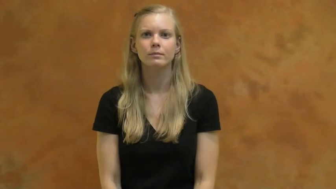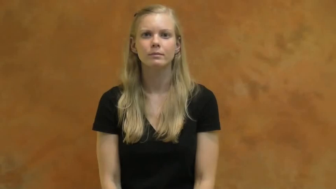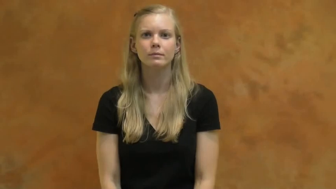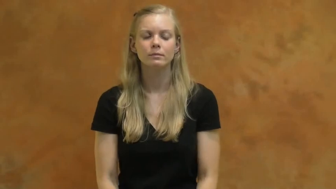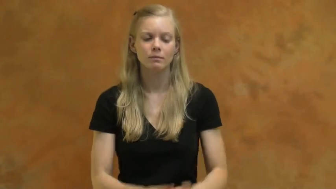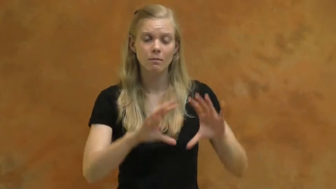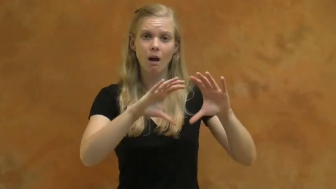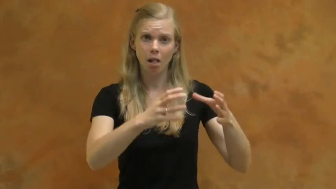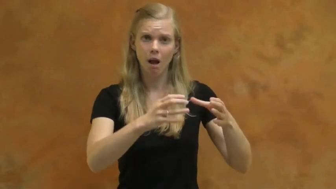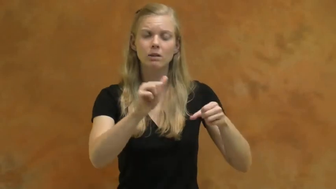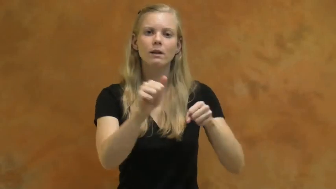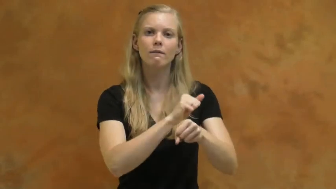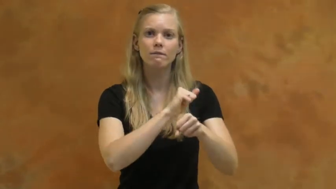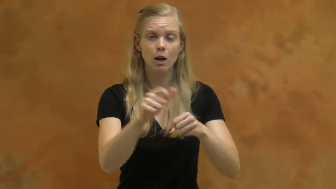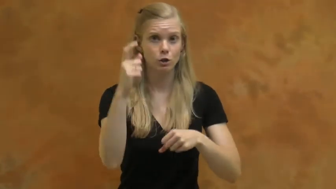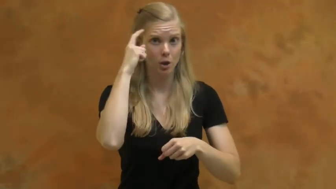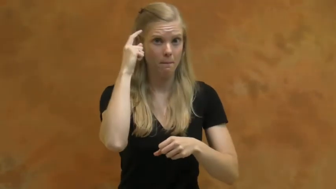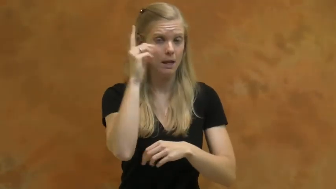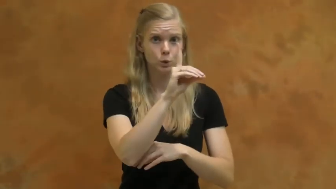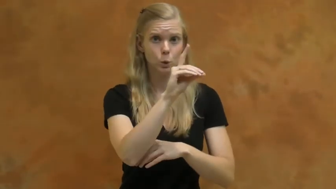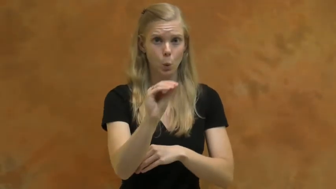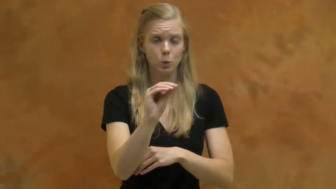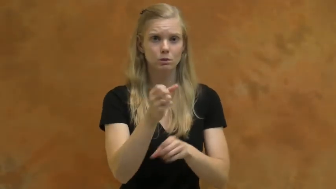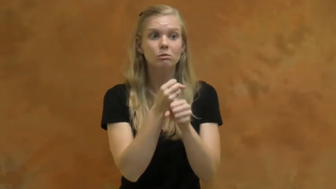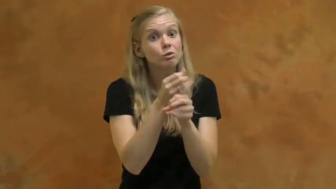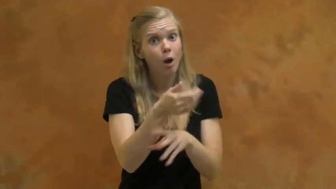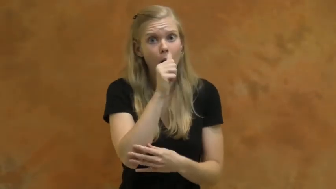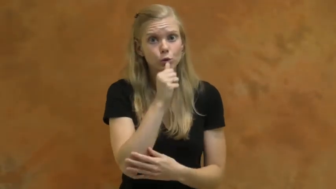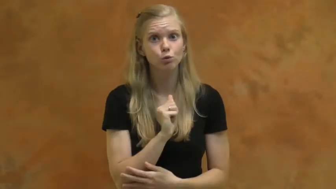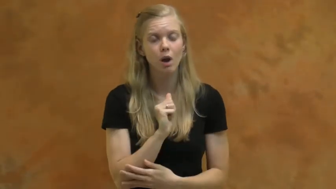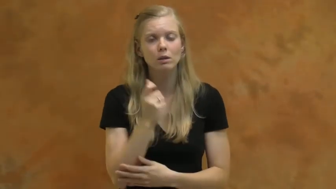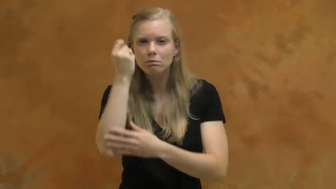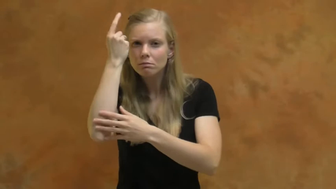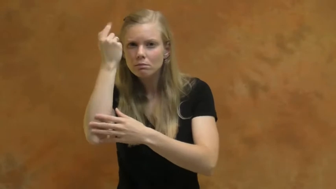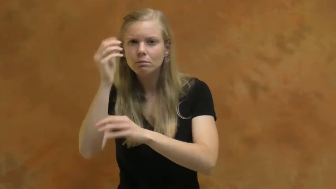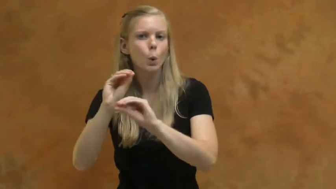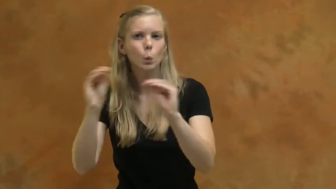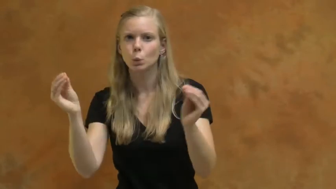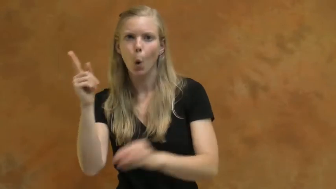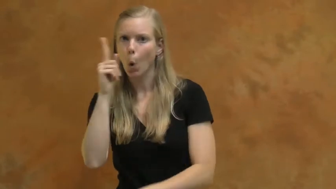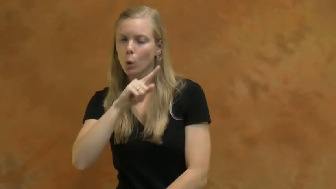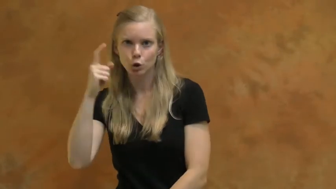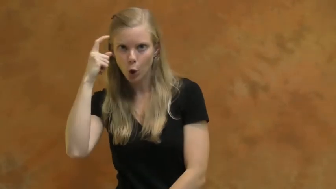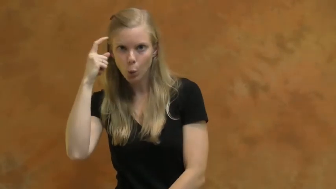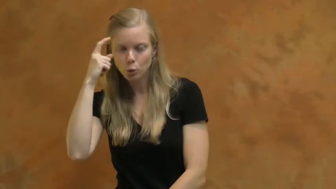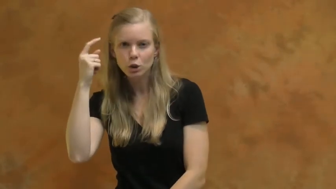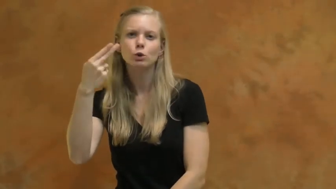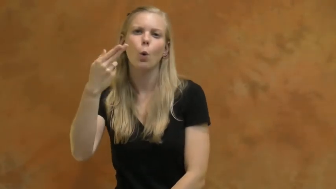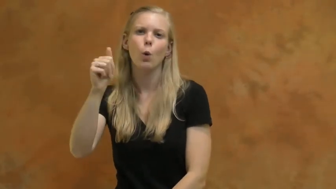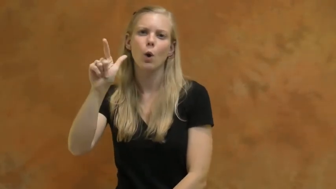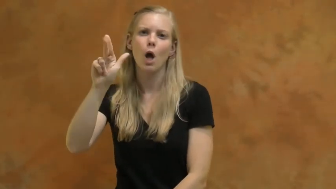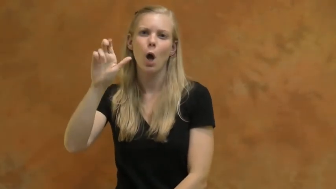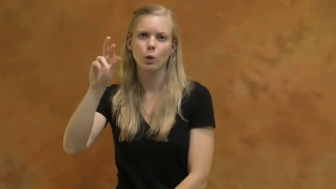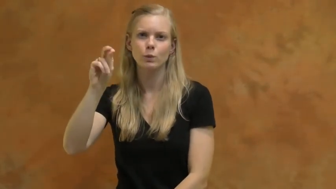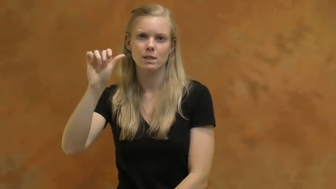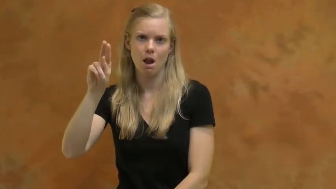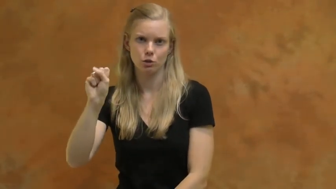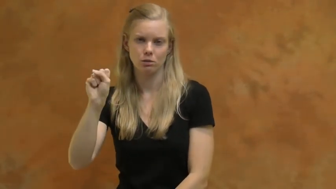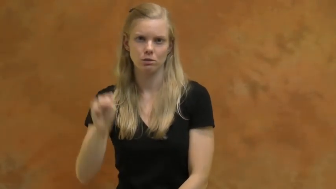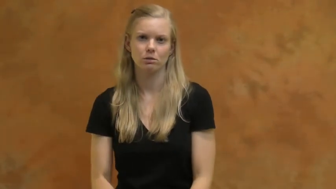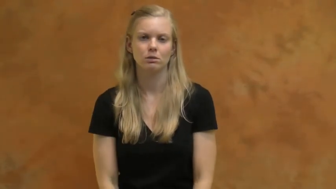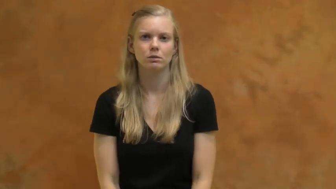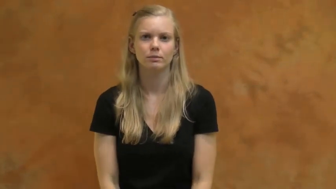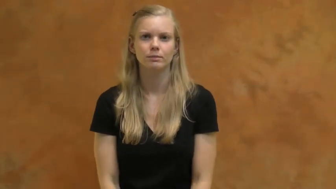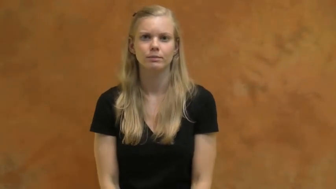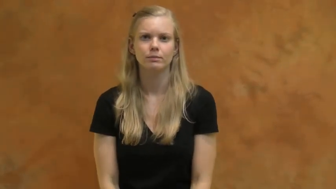neurosis